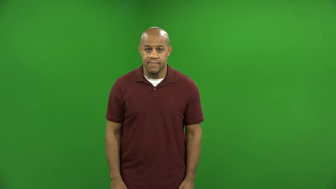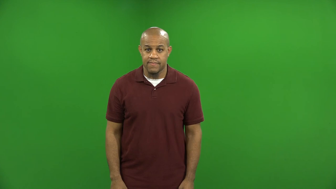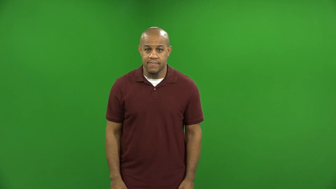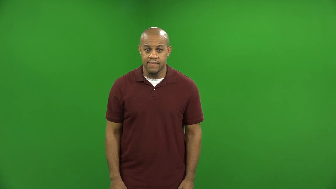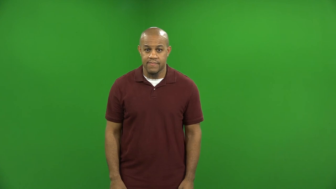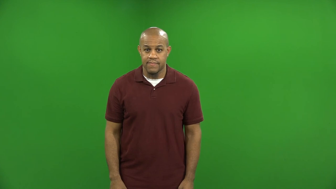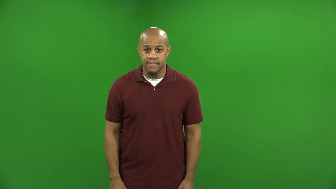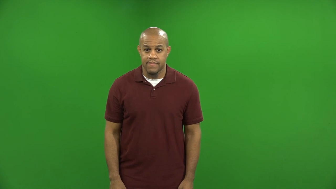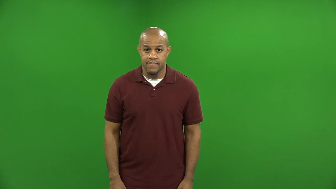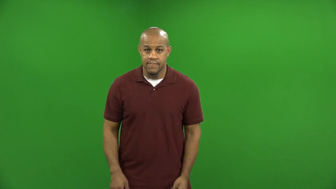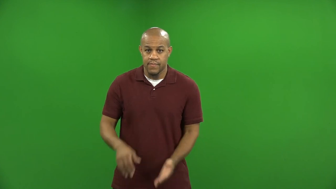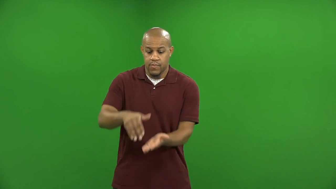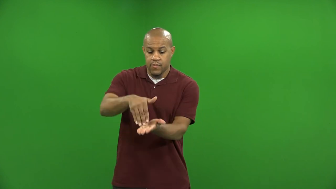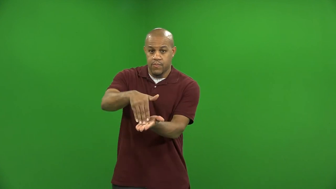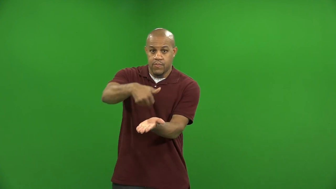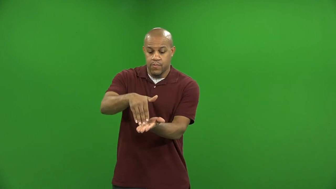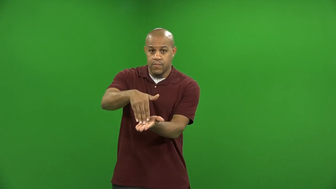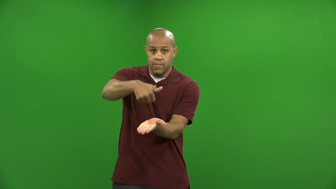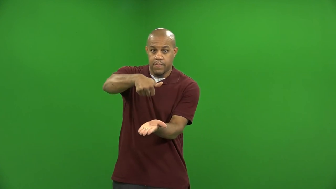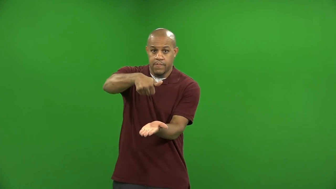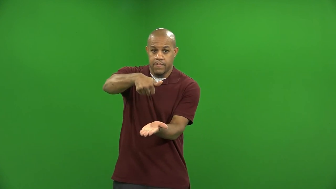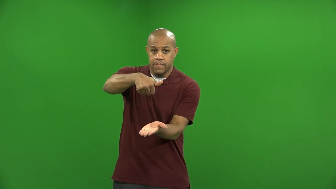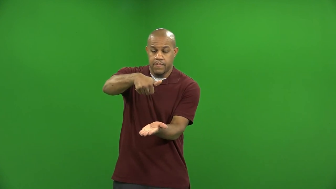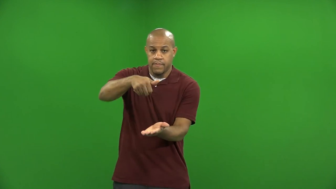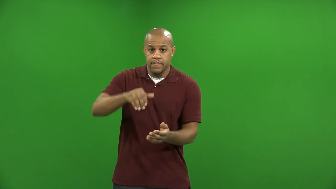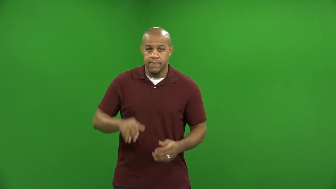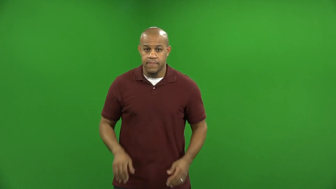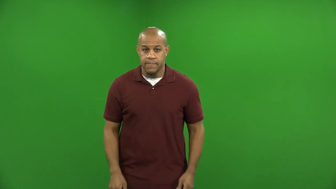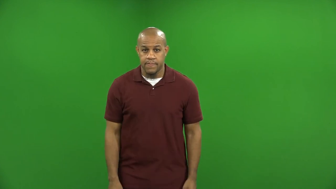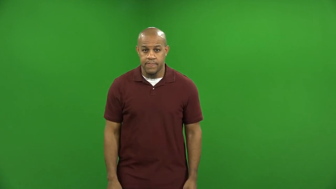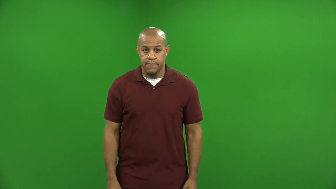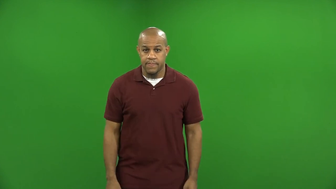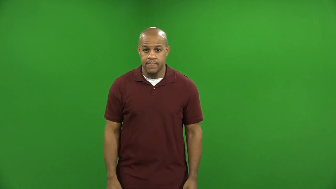center